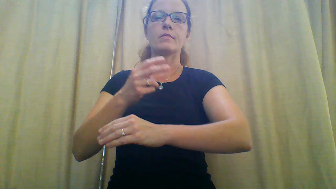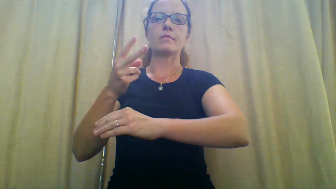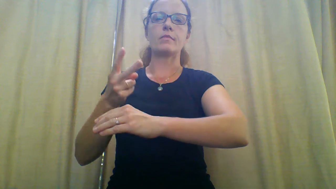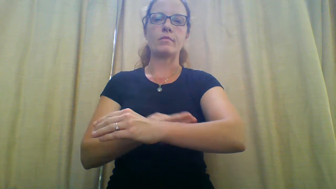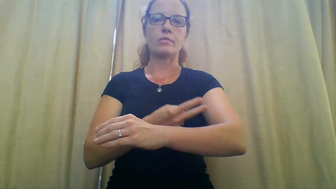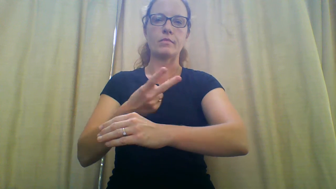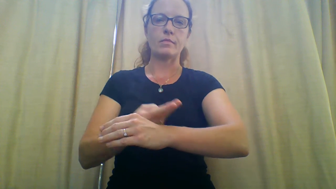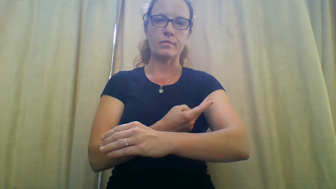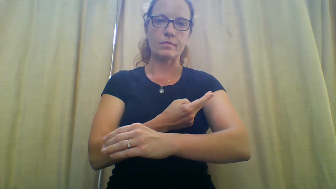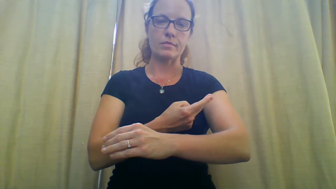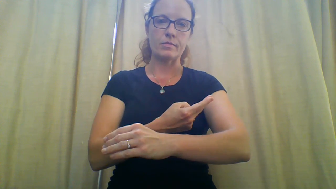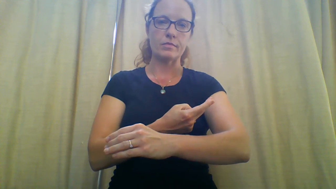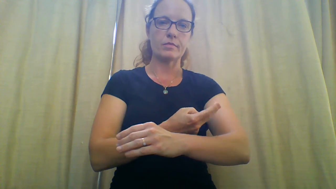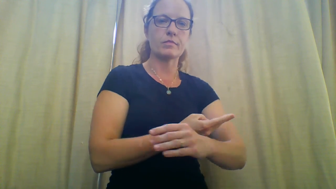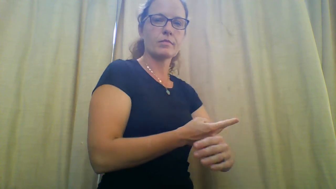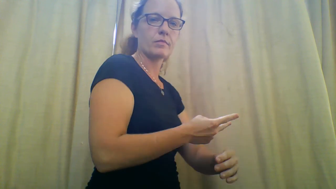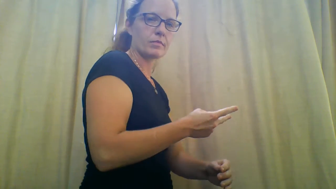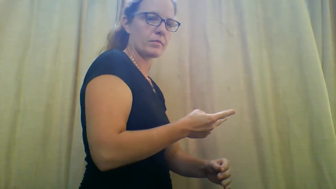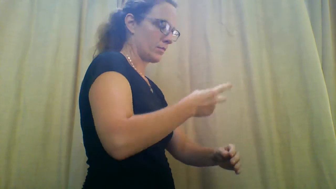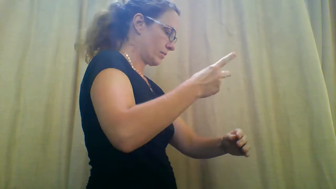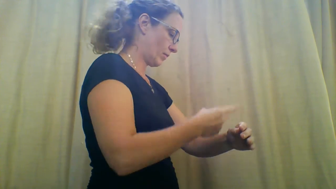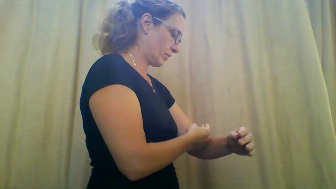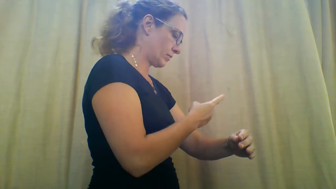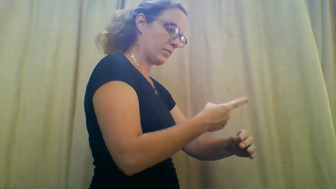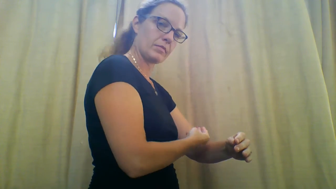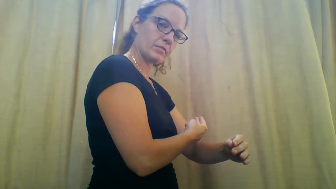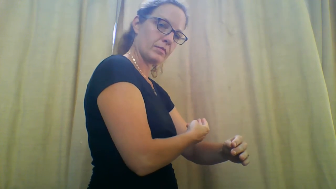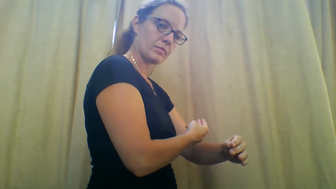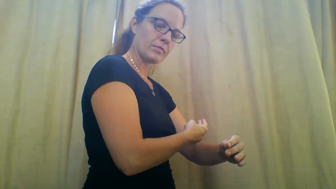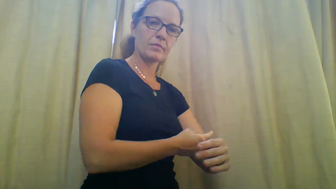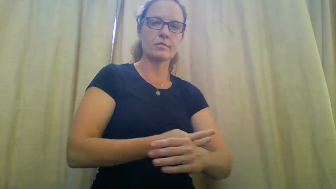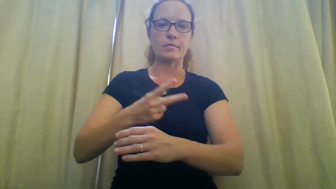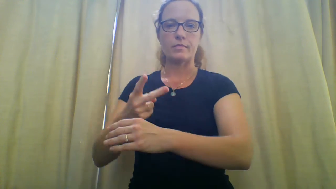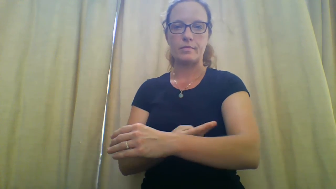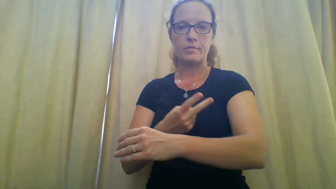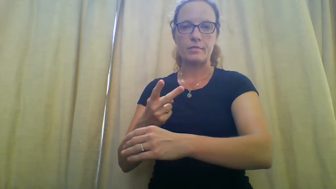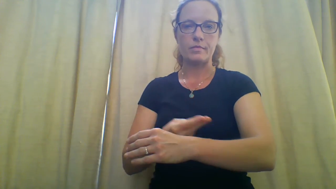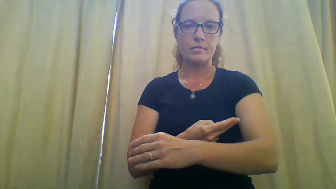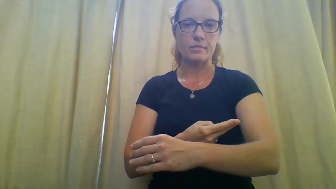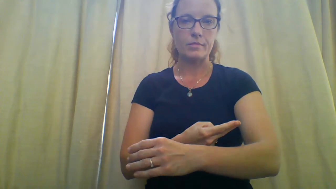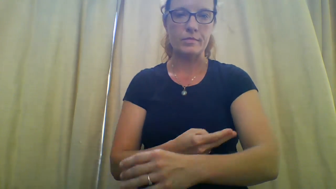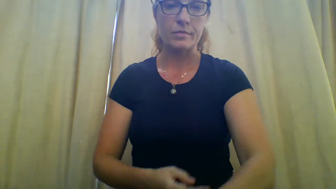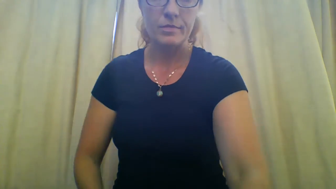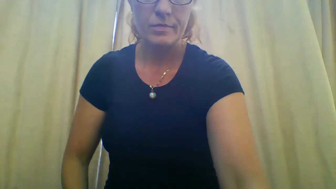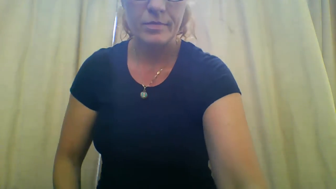Sheep